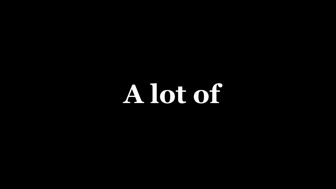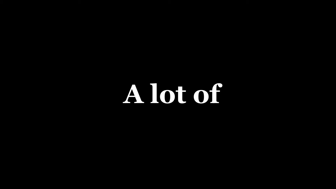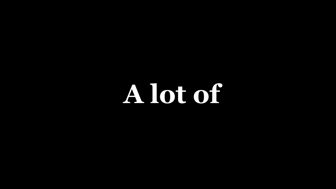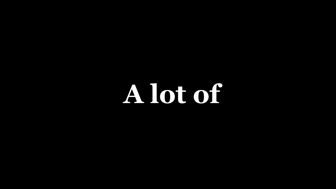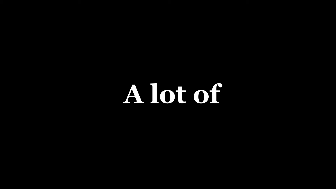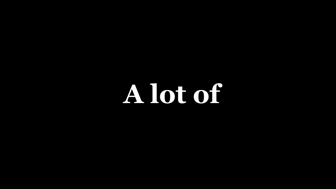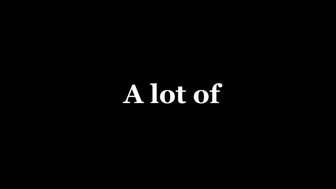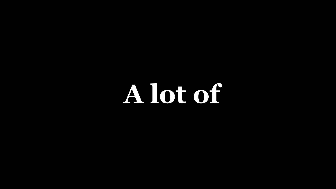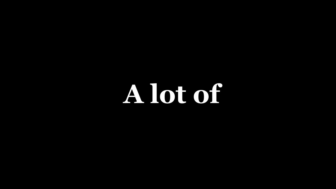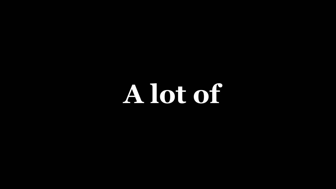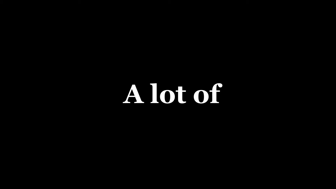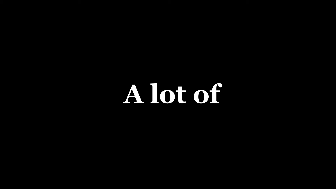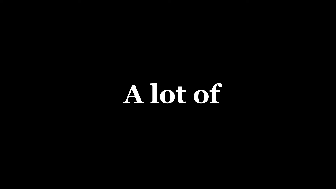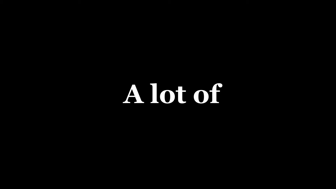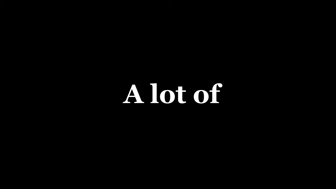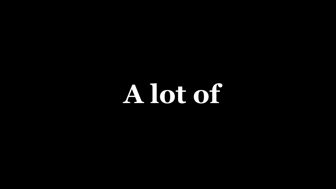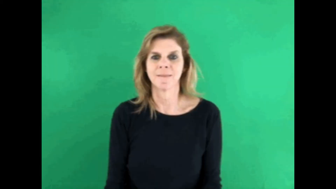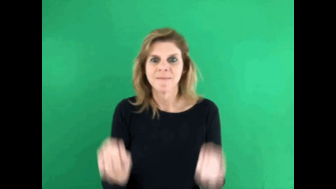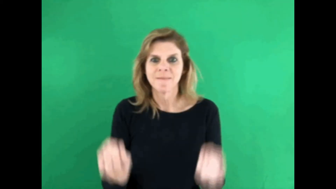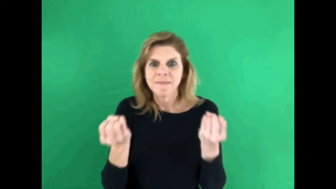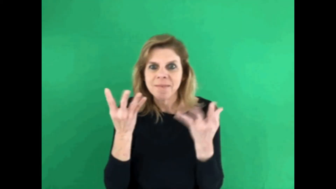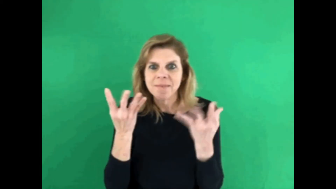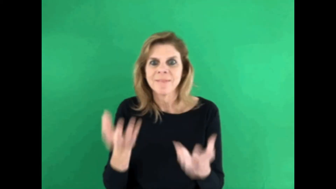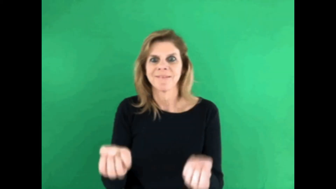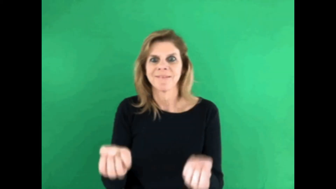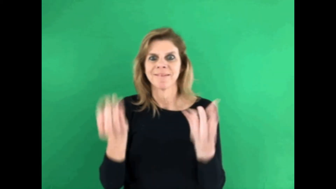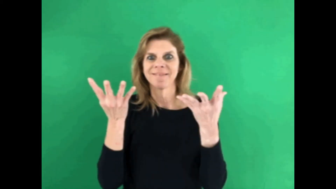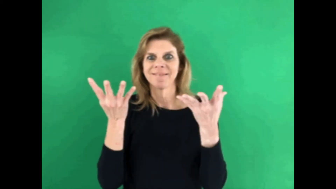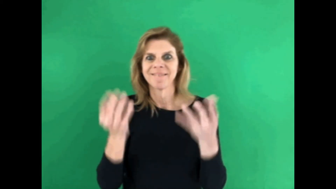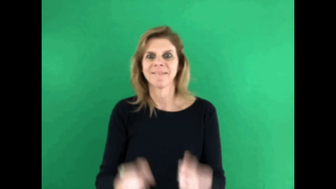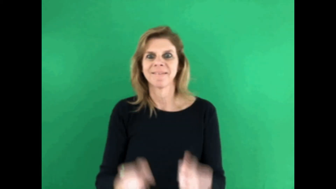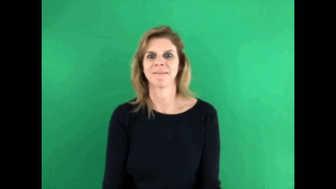A lot of